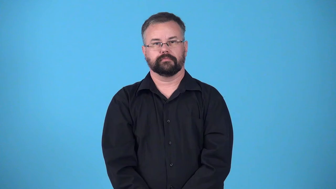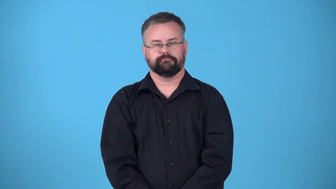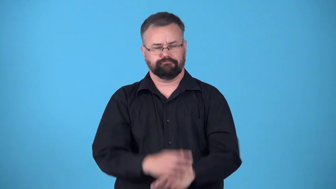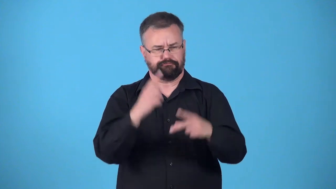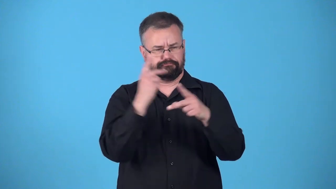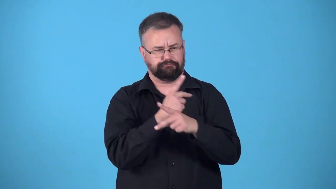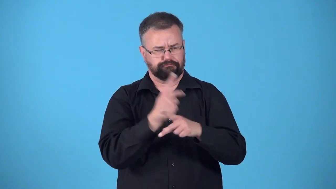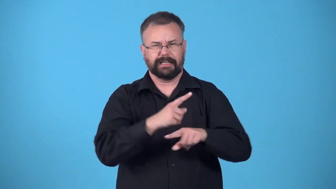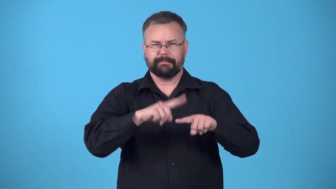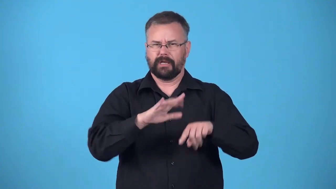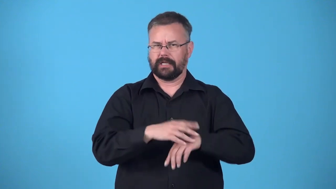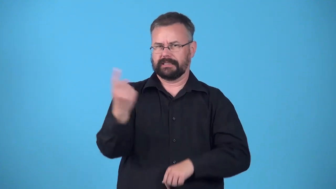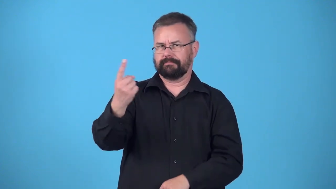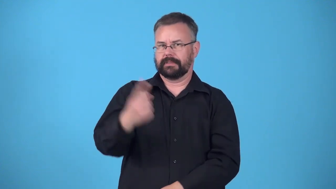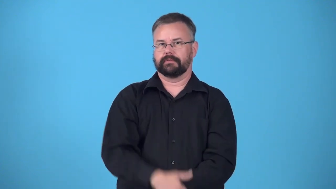calculate on